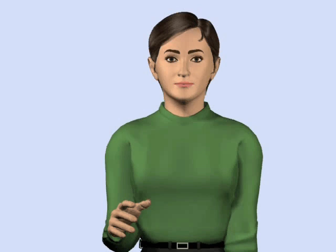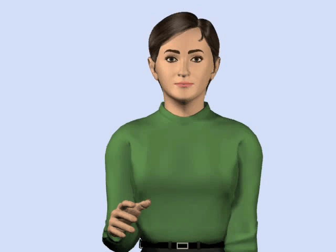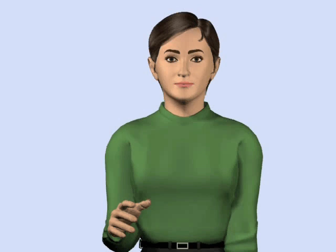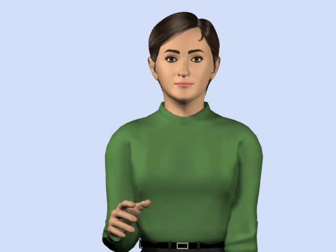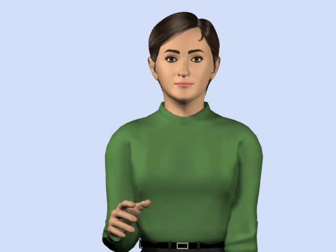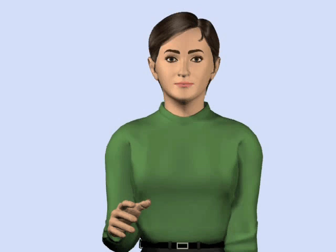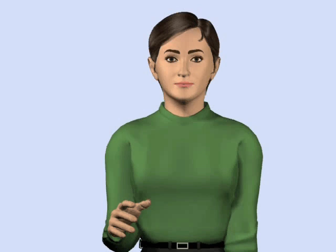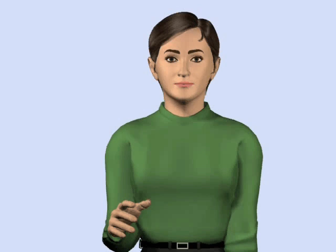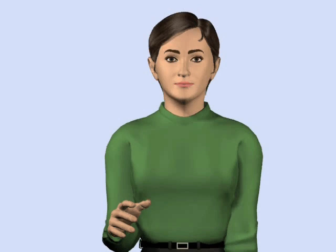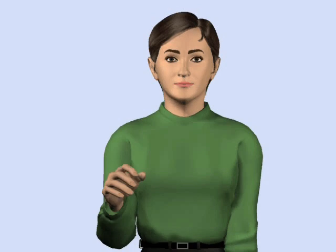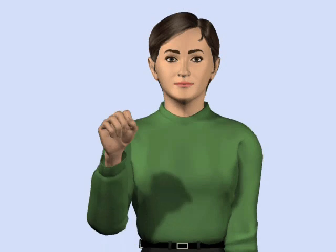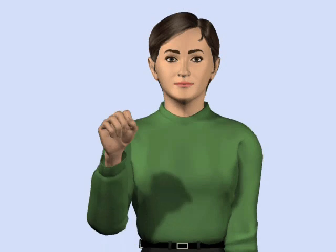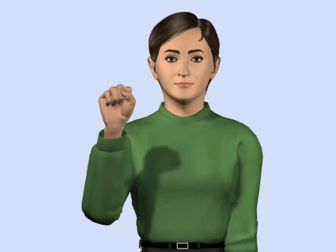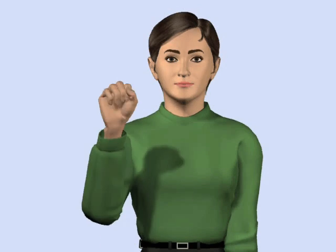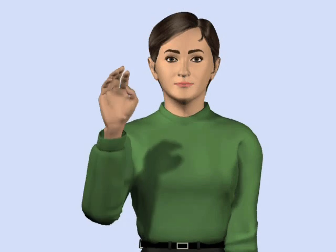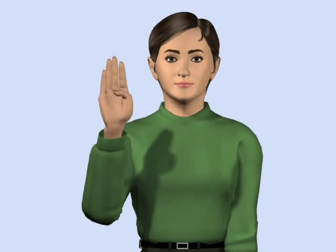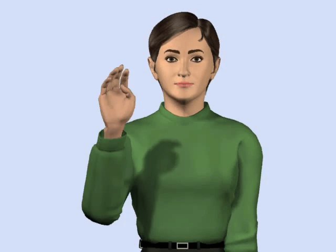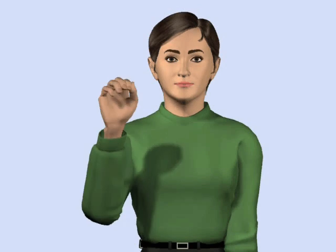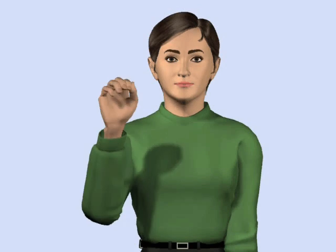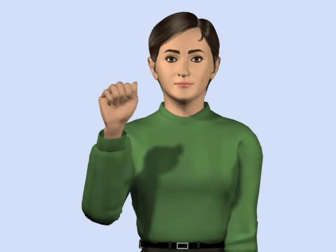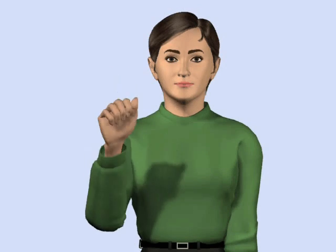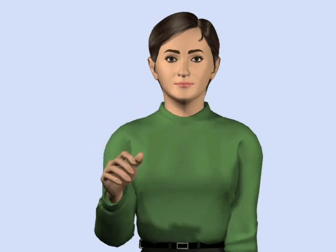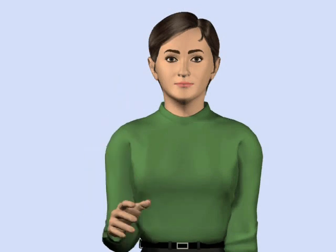Santa Barbara,CA